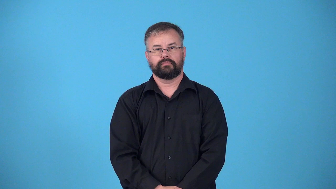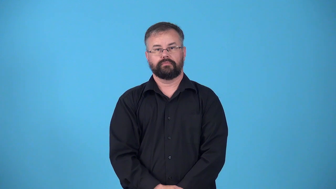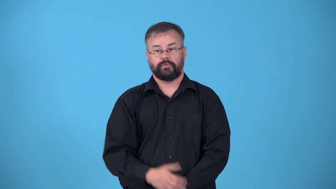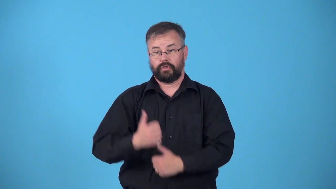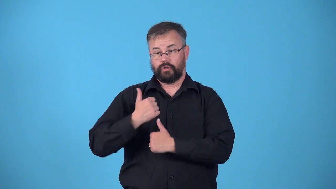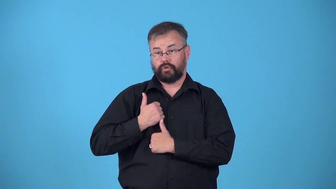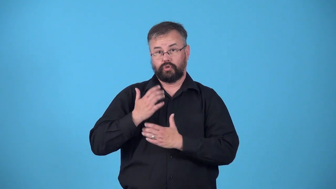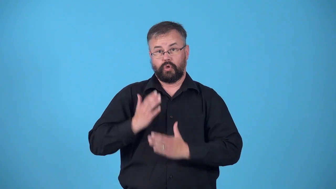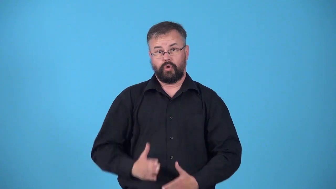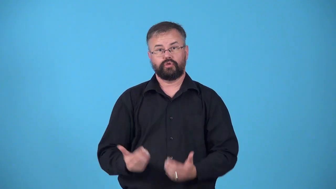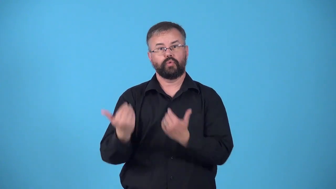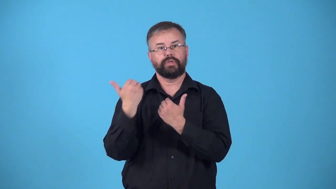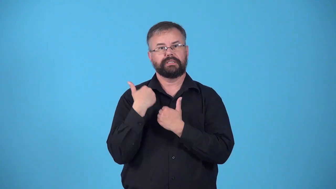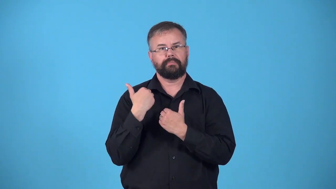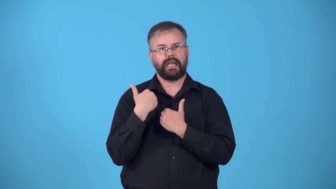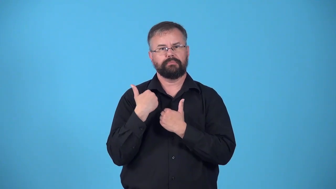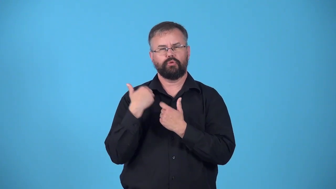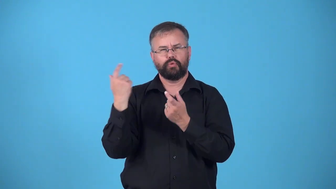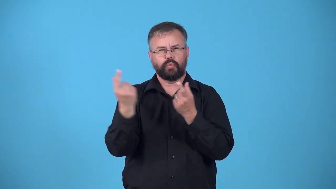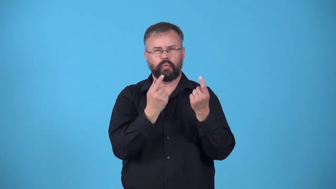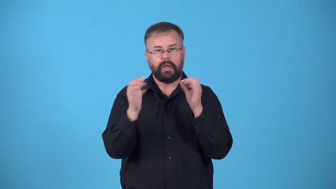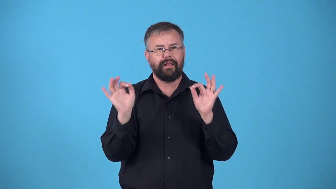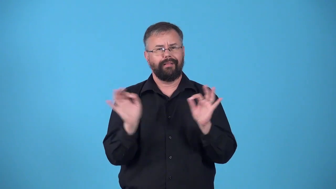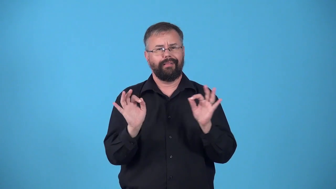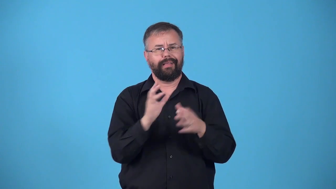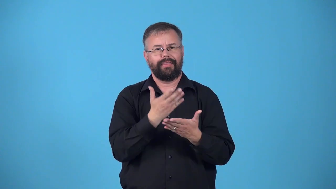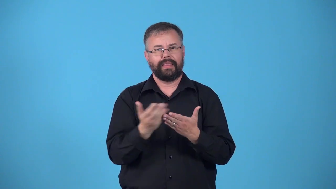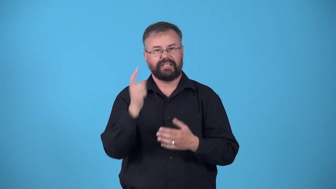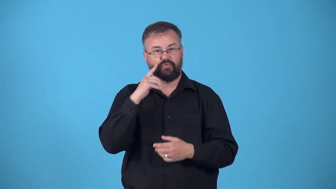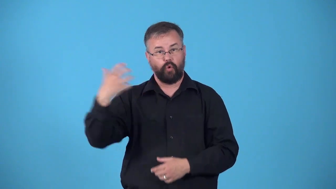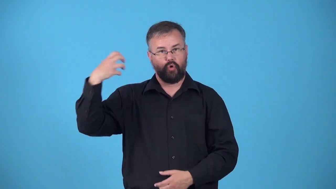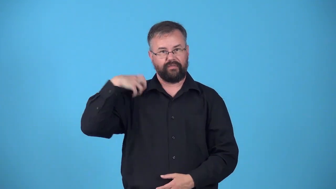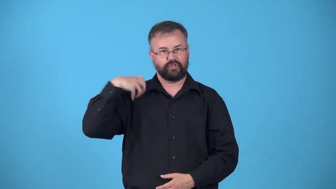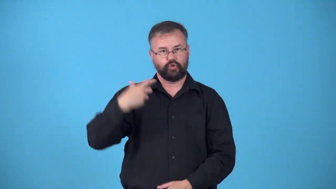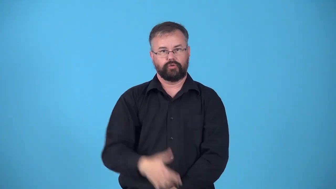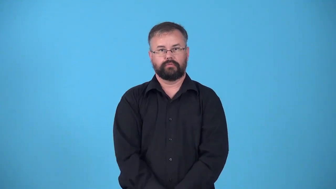orderly